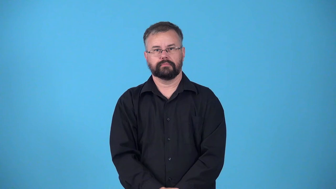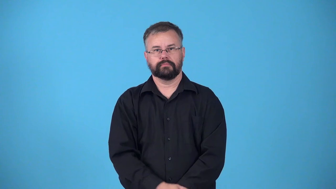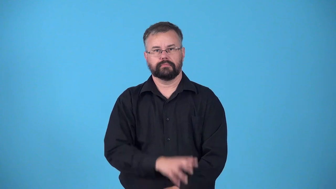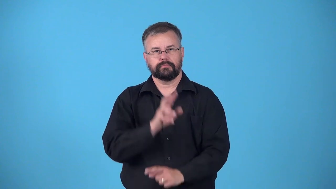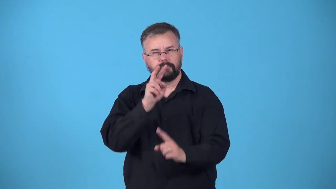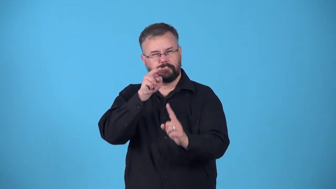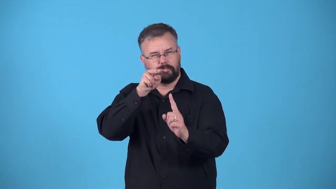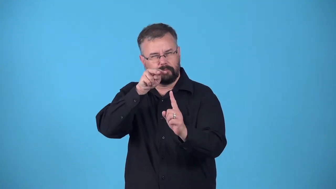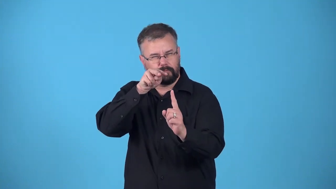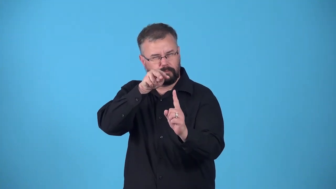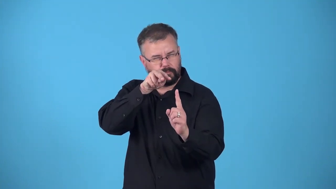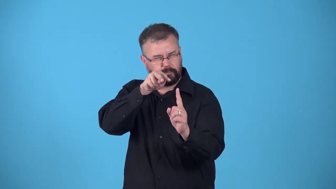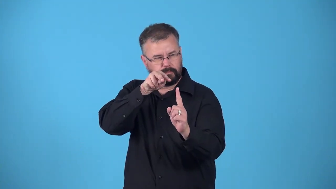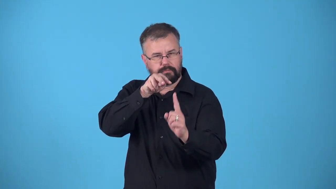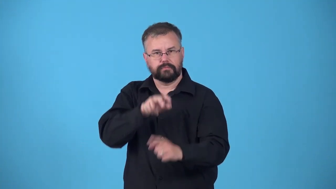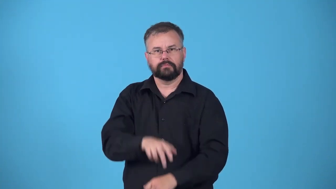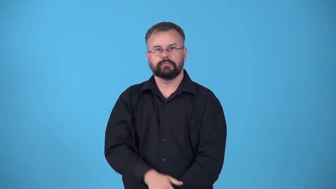glare,glare at